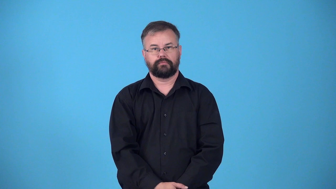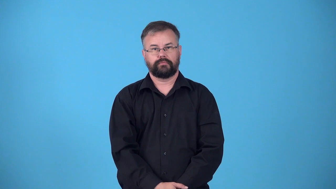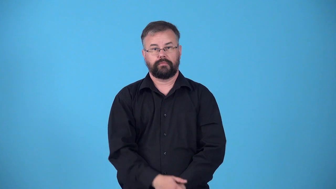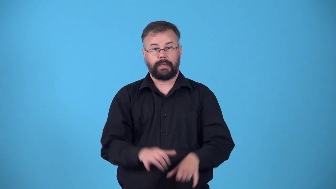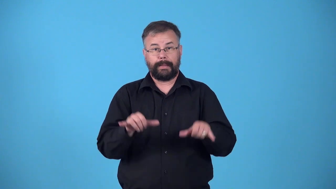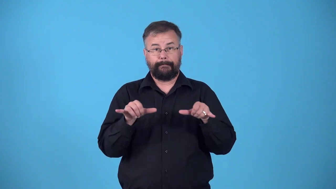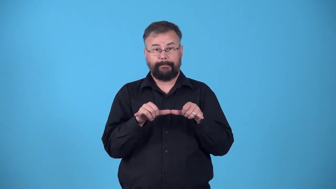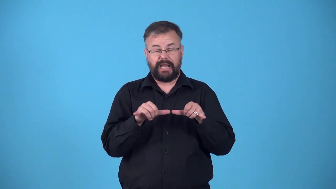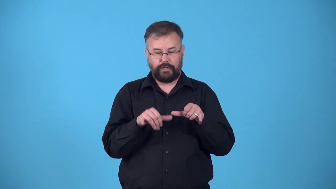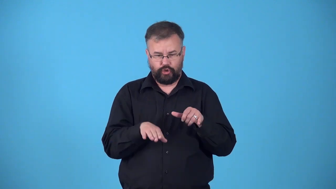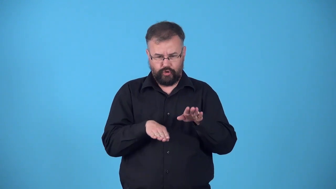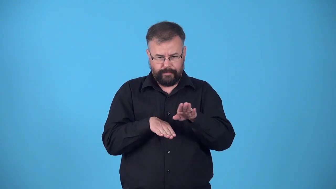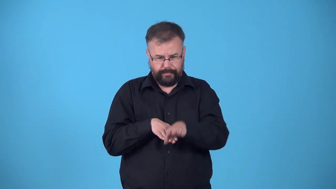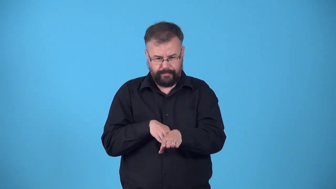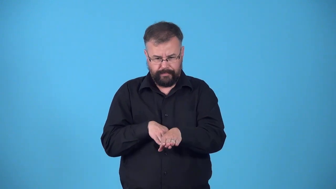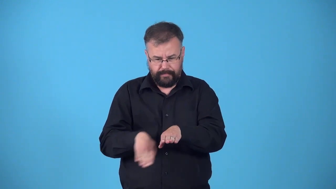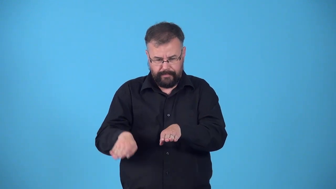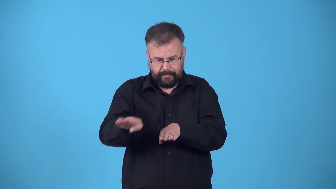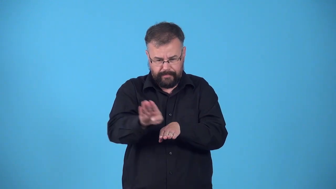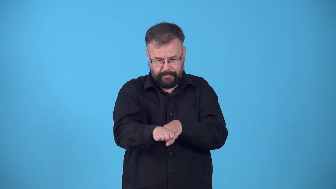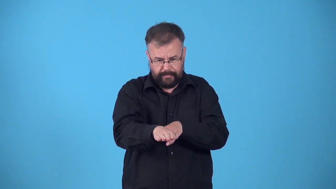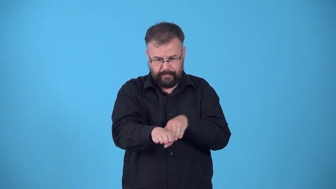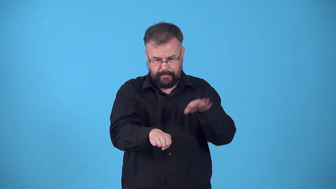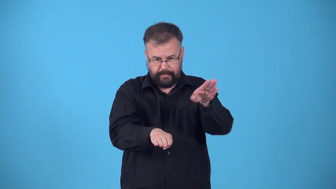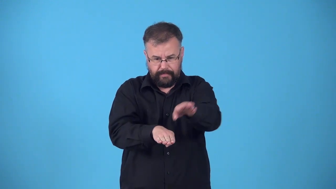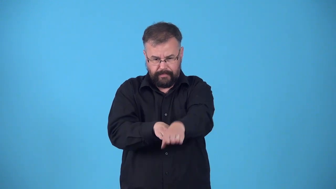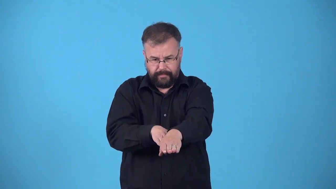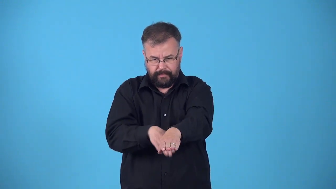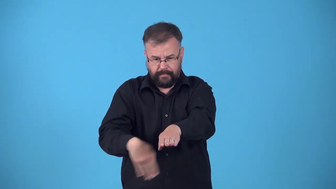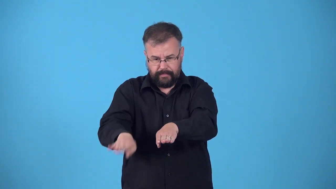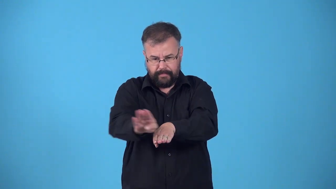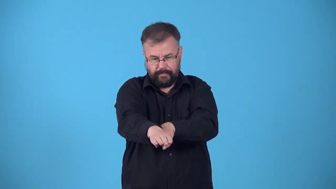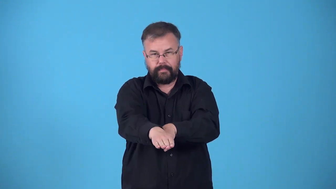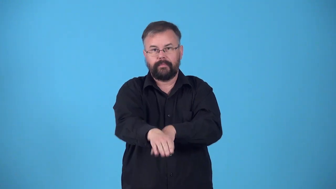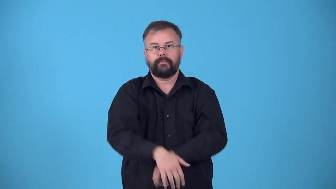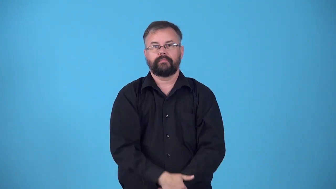pace off, step off